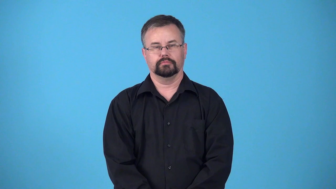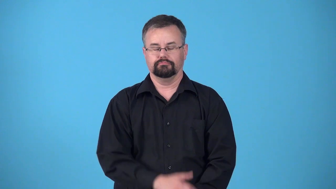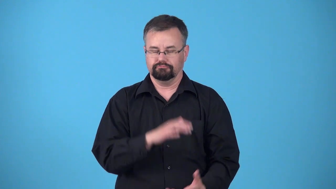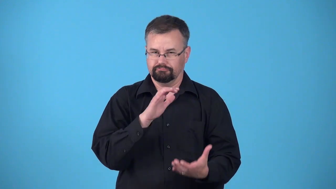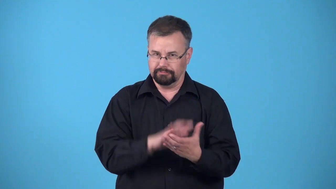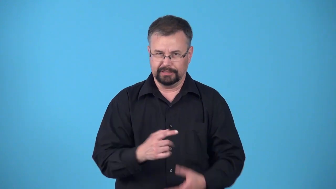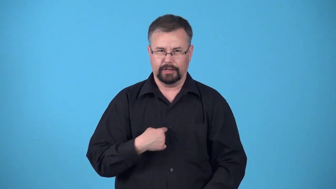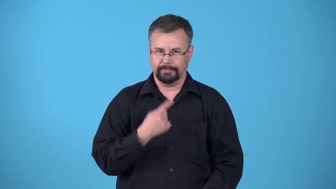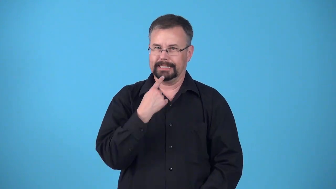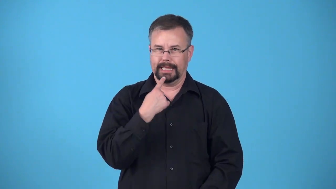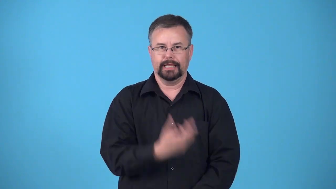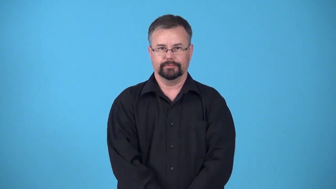take it from me